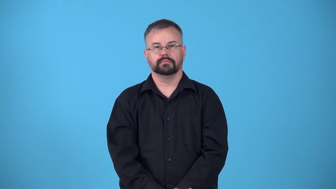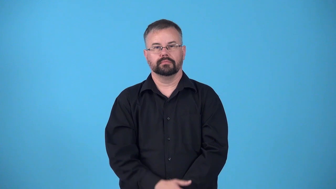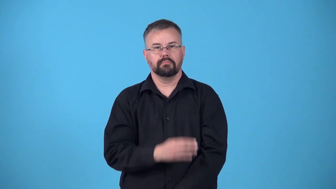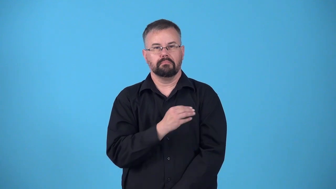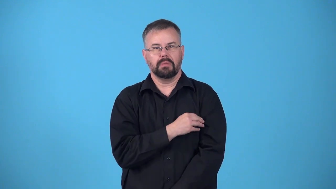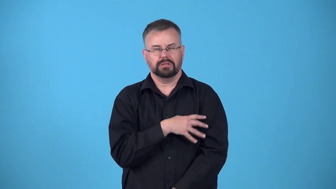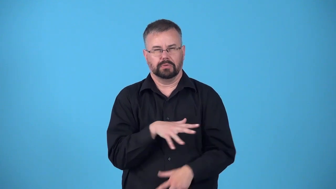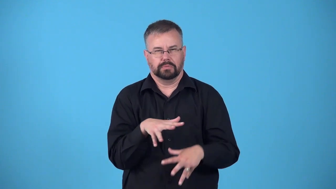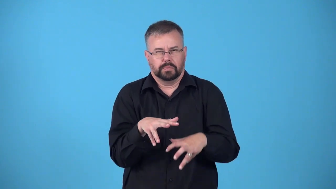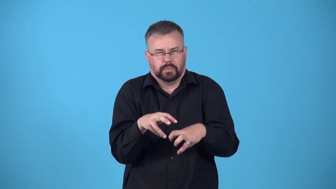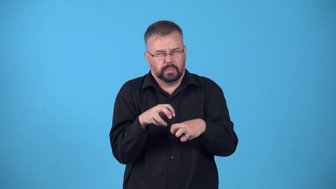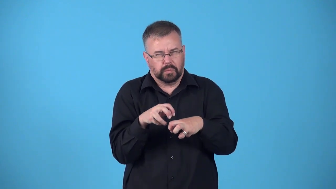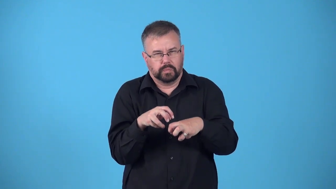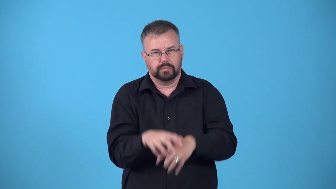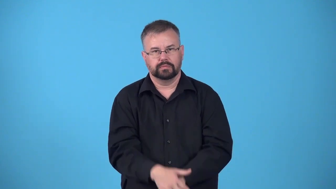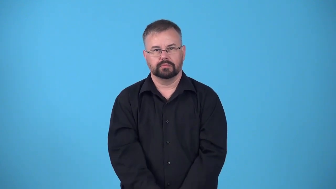tense muscles